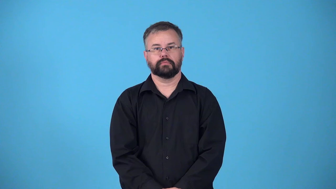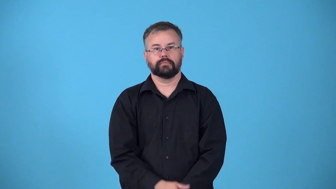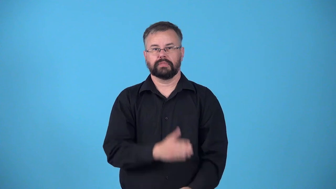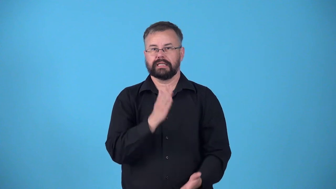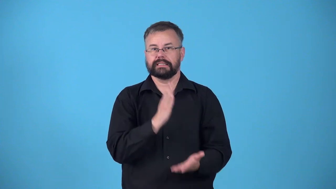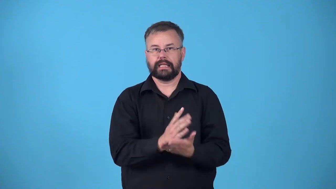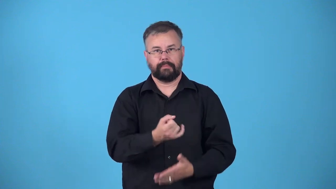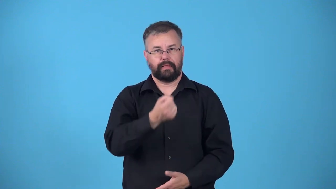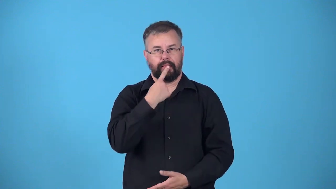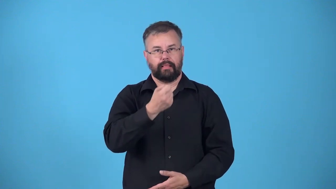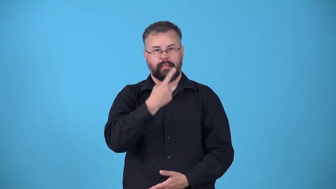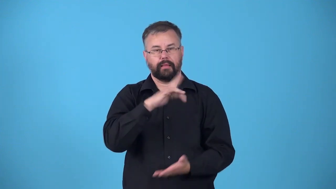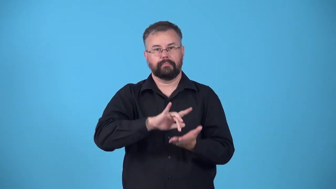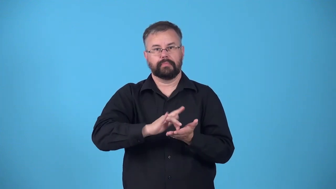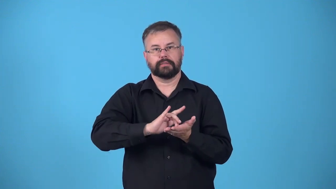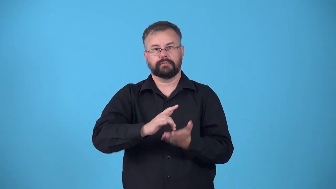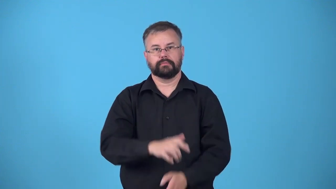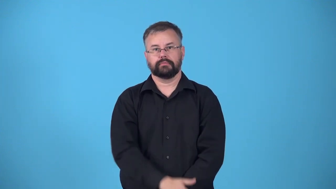go off